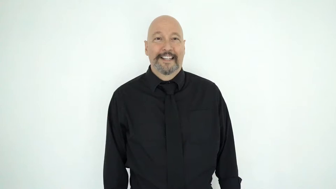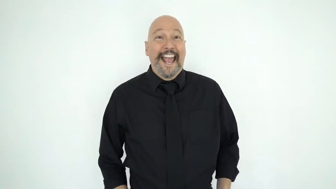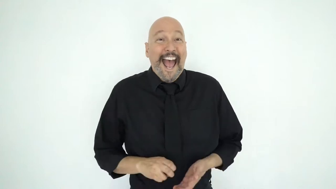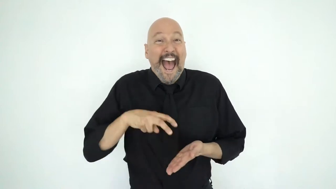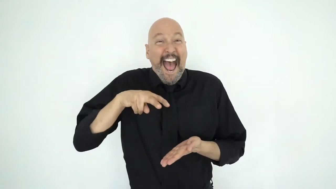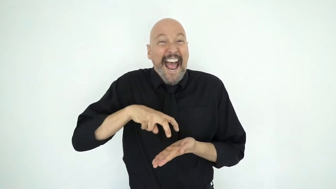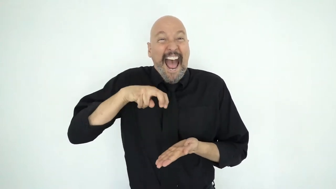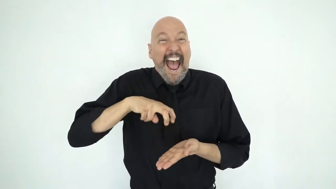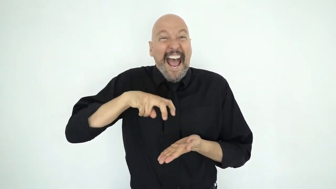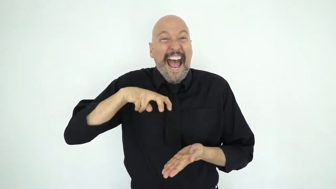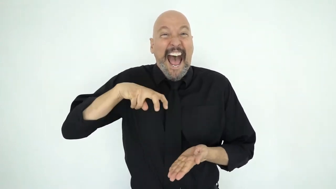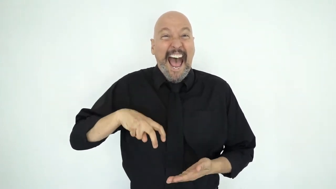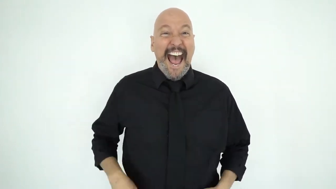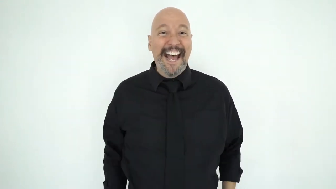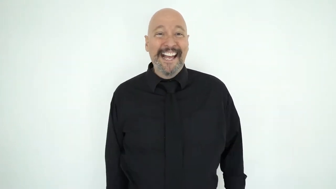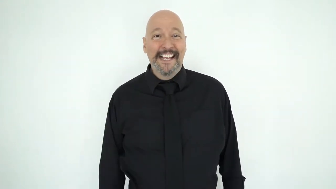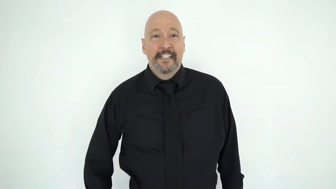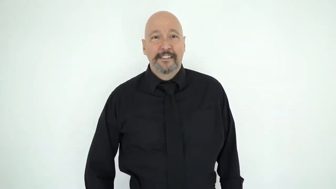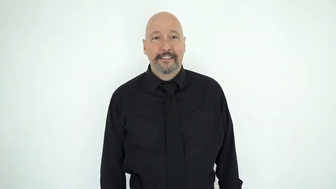JUMP-JUMP-JUMP-[jump-for-joy/oh boy/Yippee!]